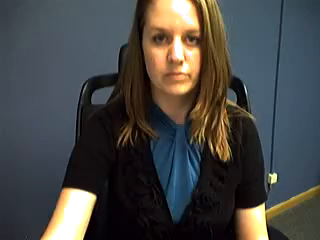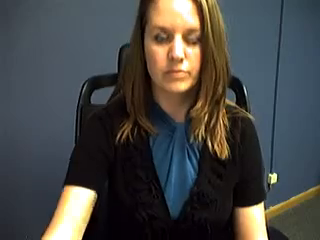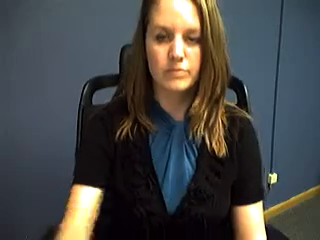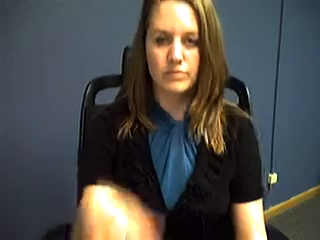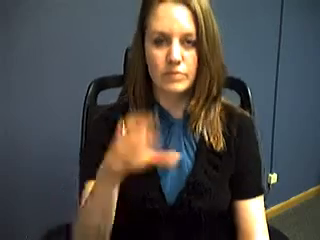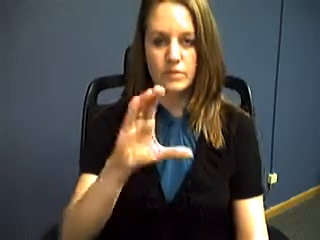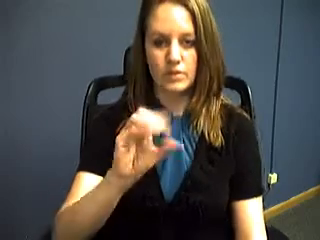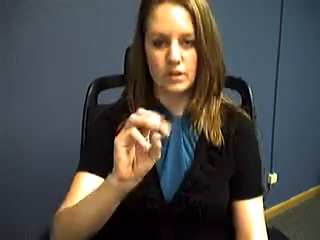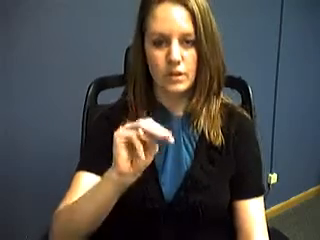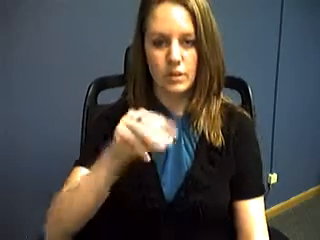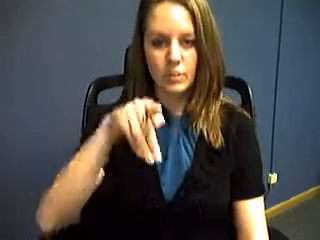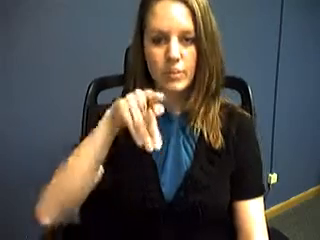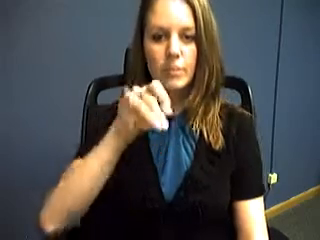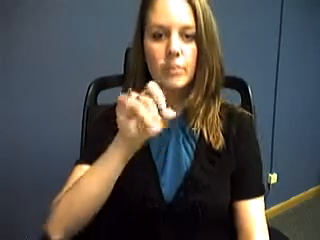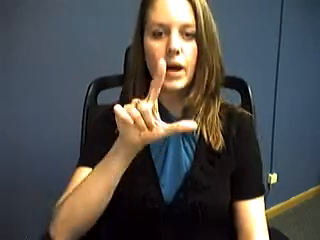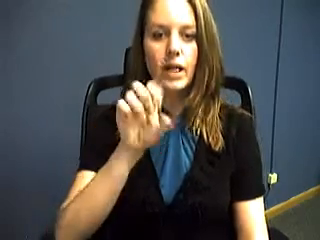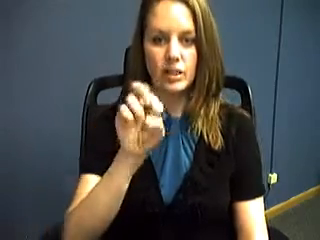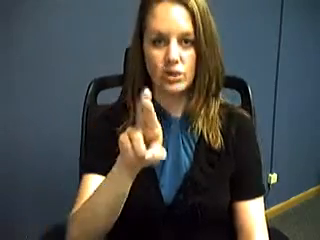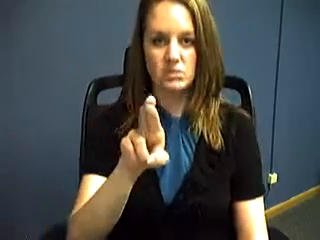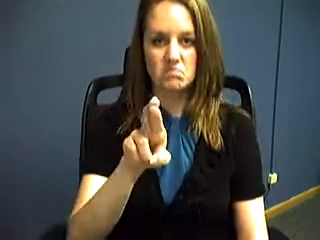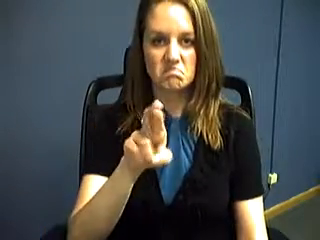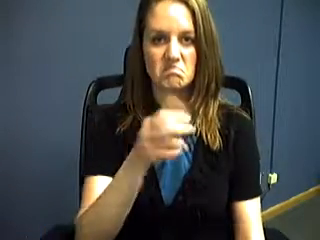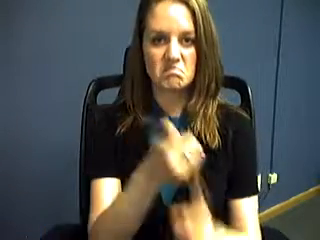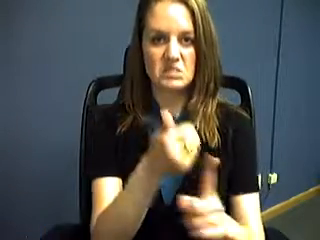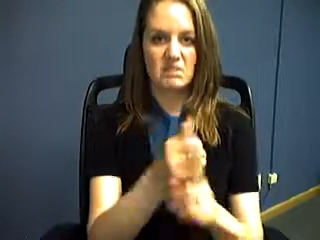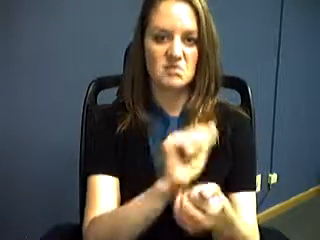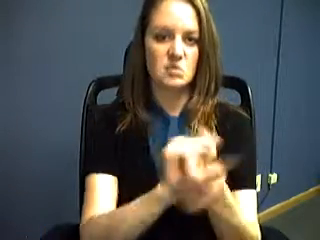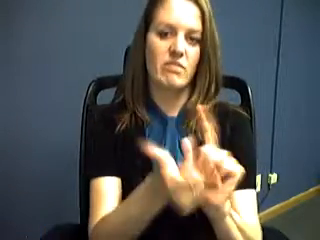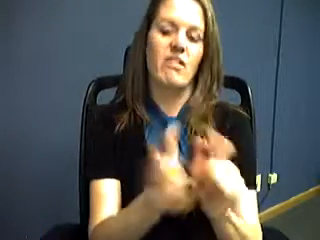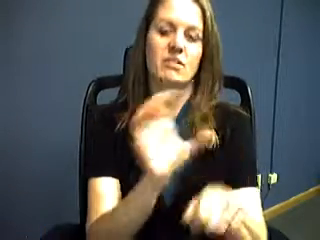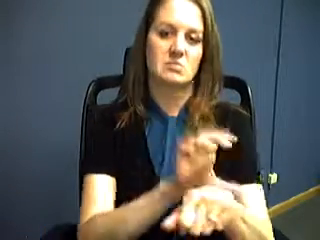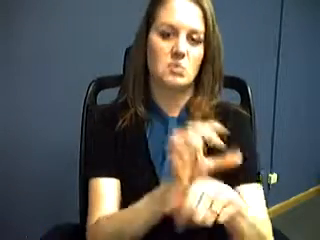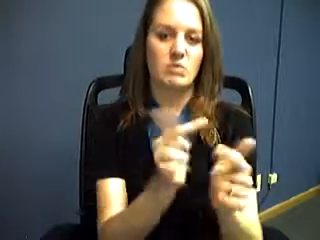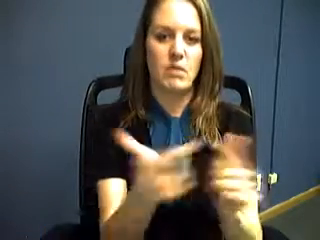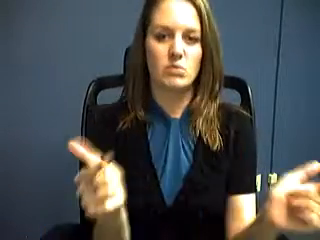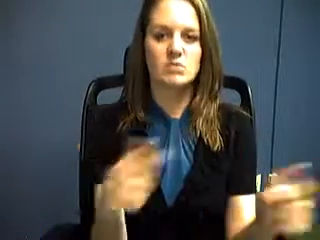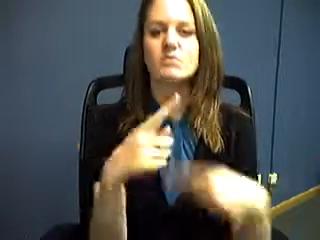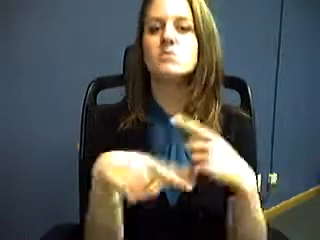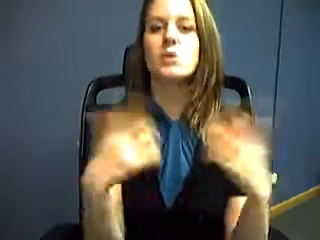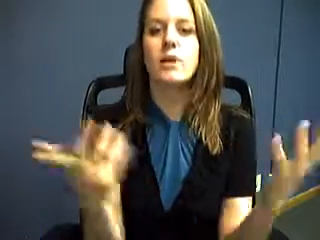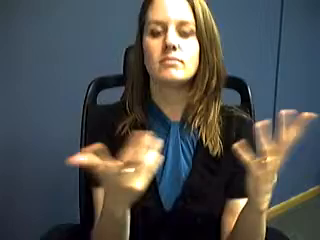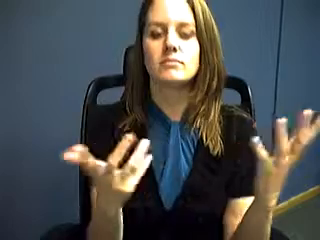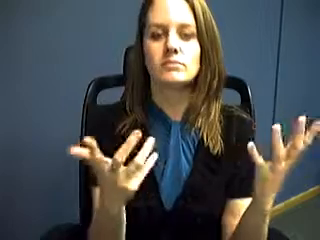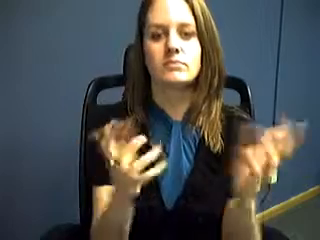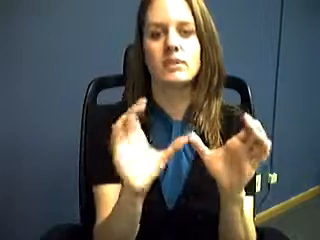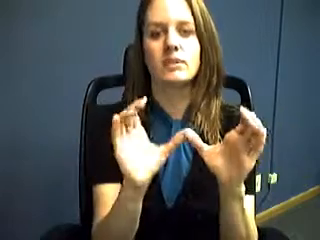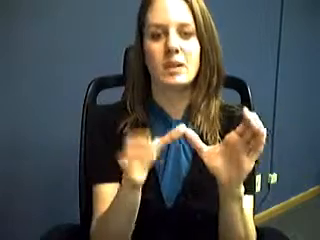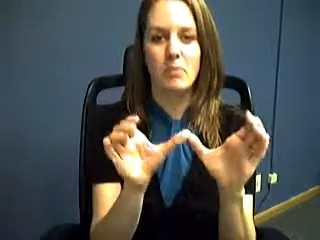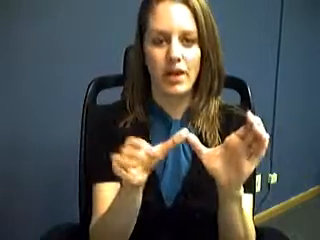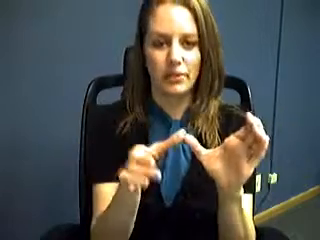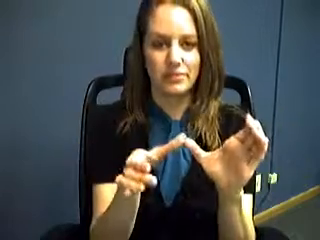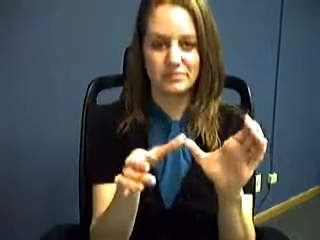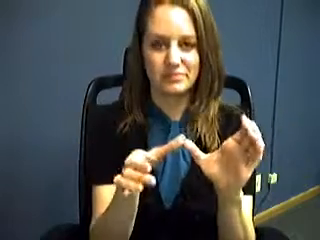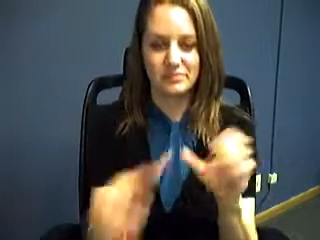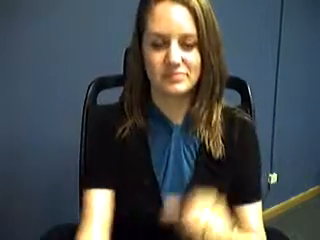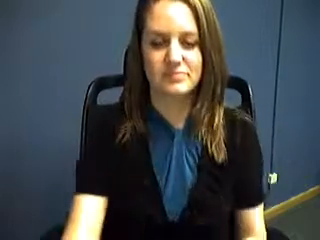Compiler